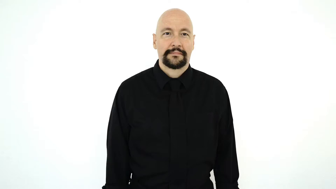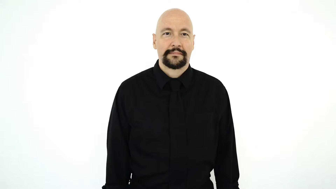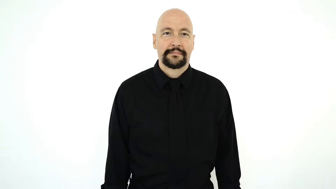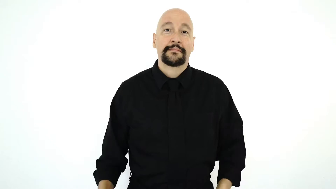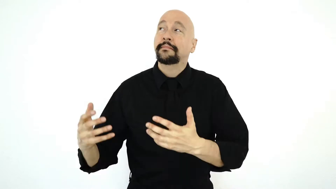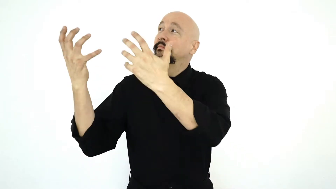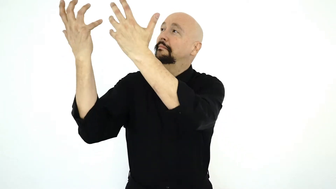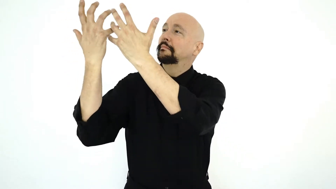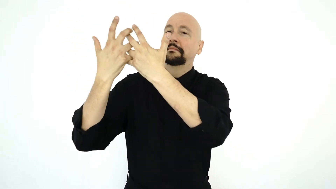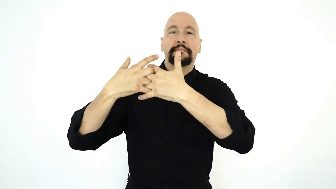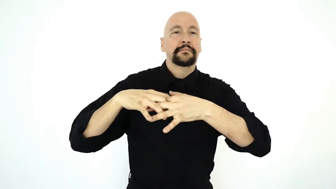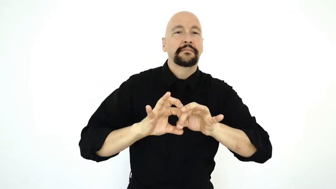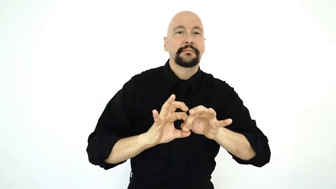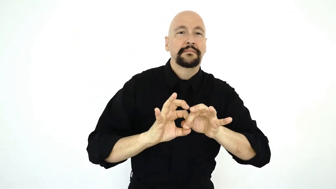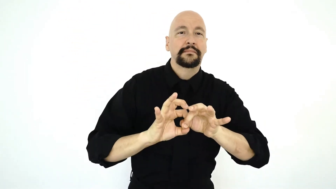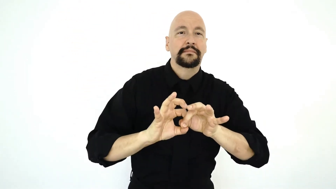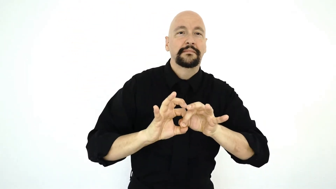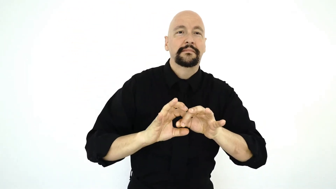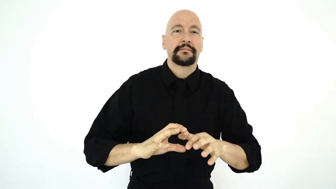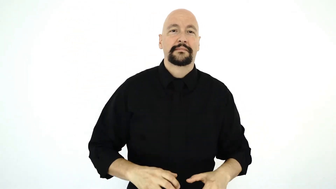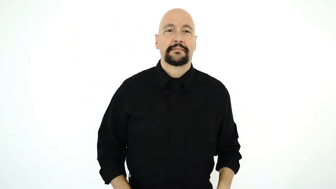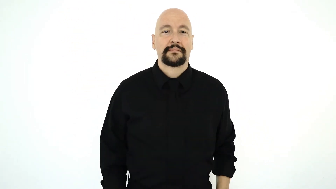HARMONY - blend-together, work-out-fine